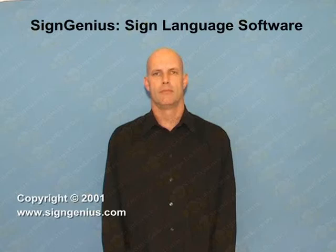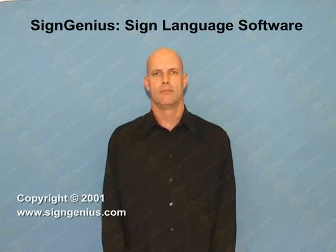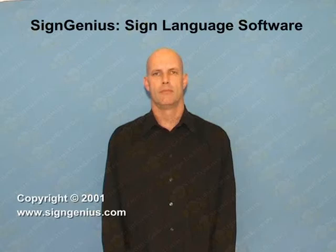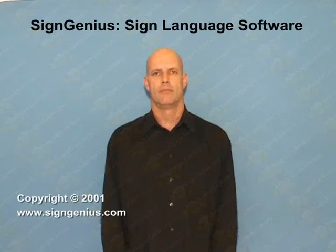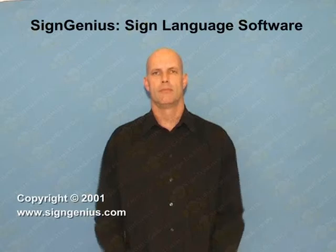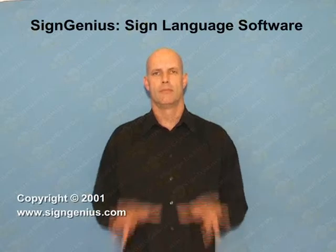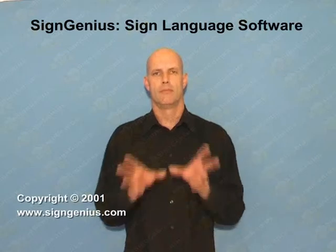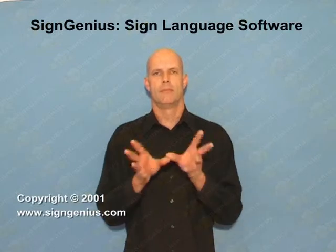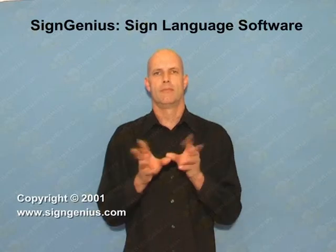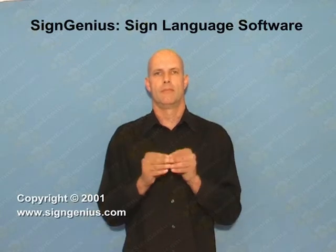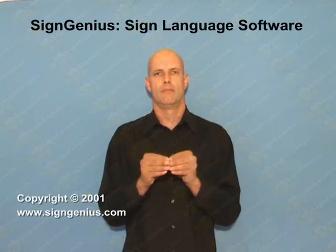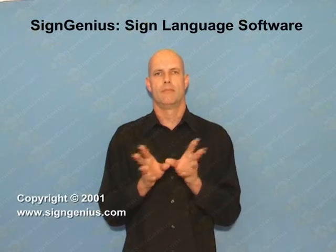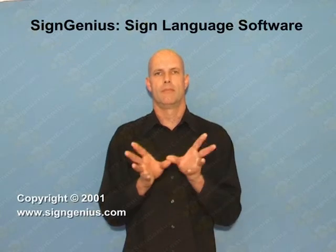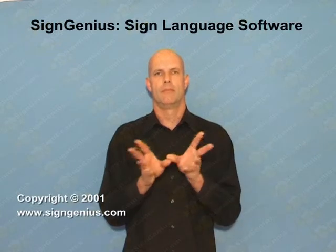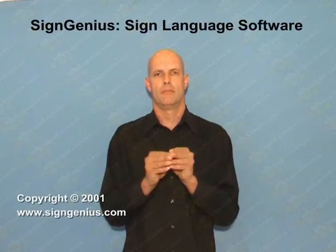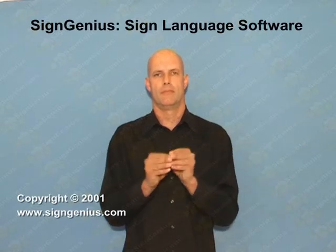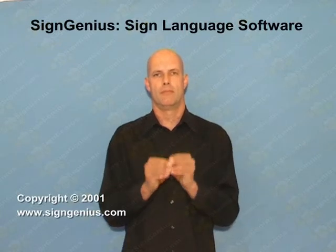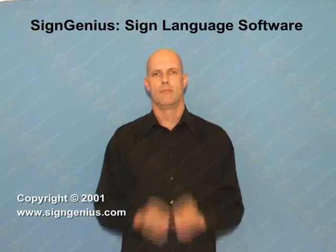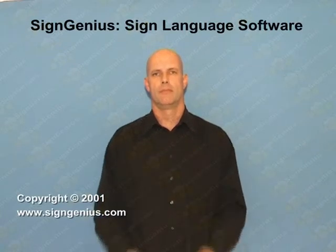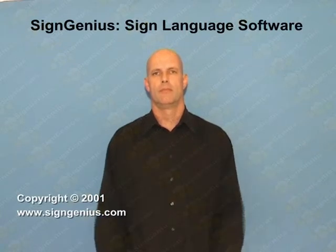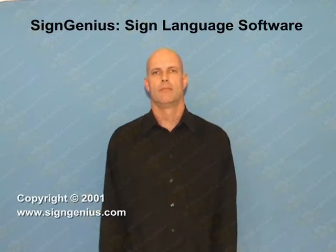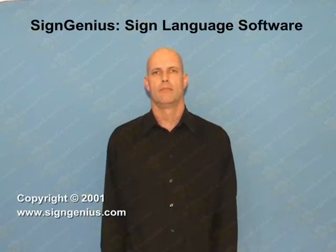MEETING